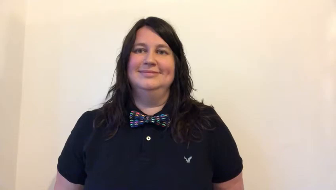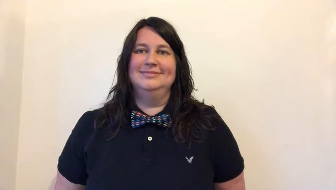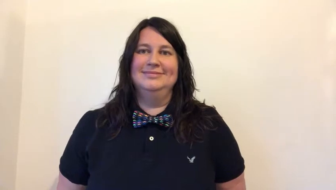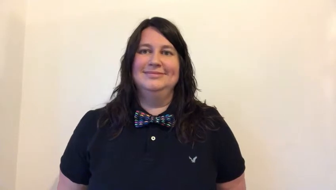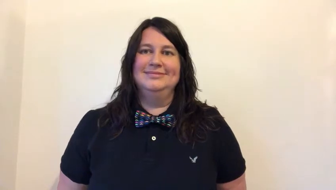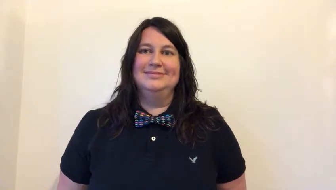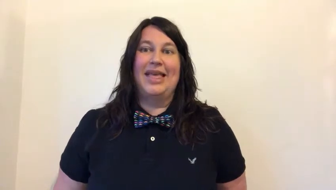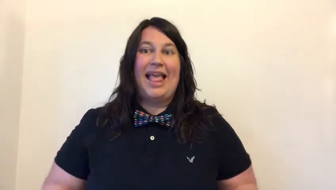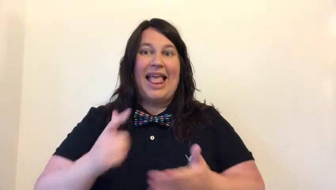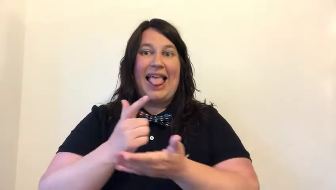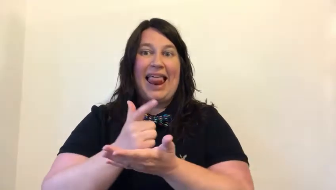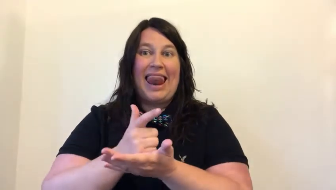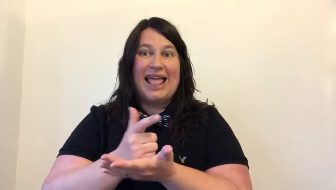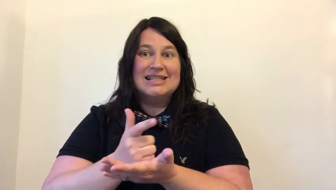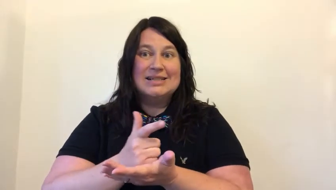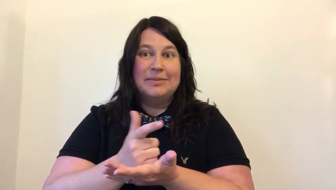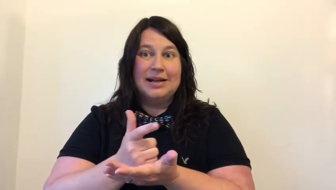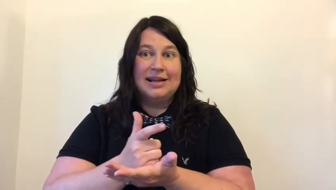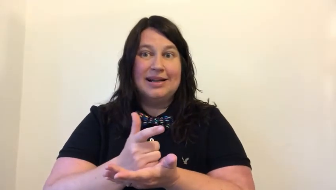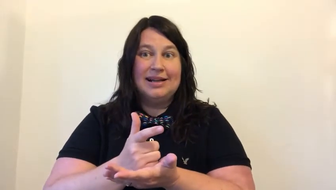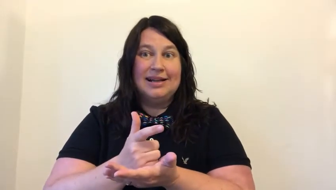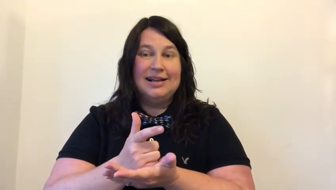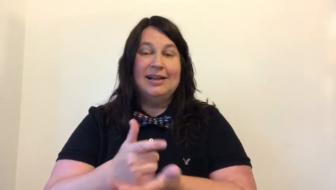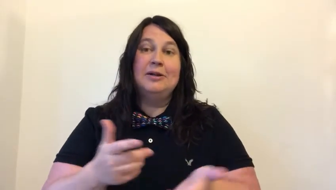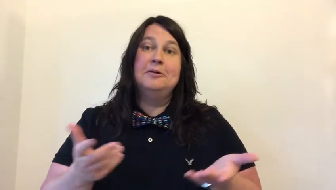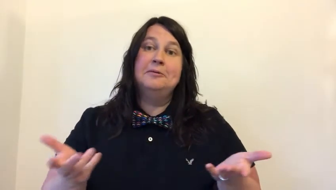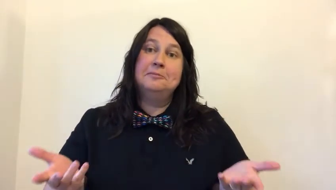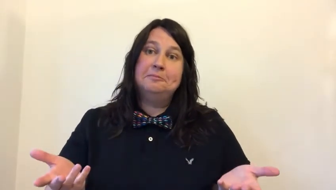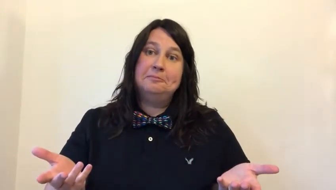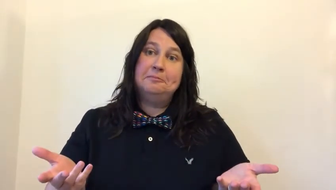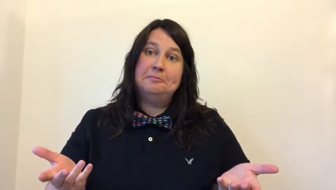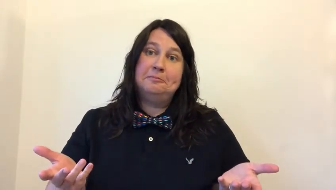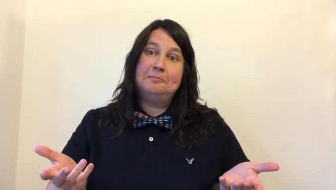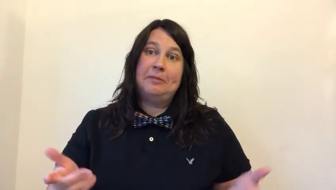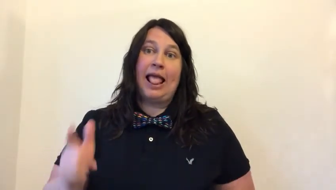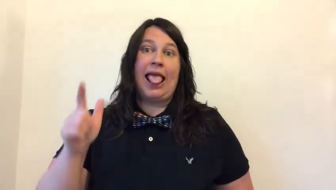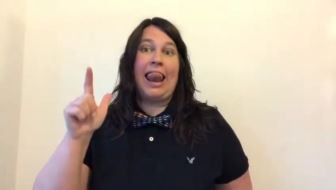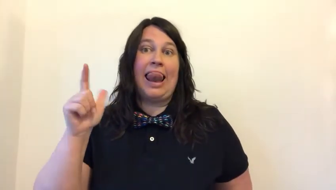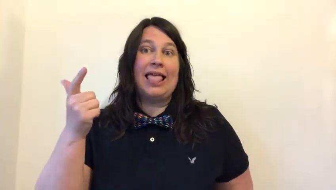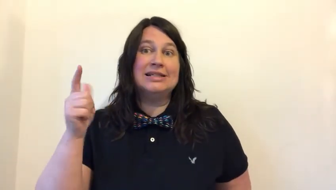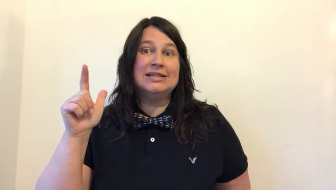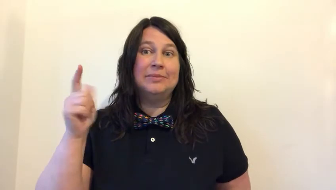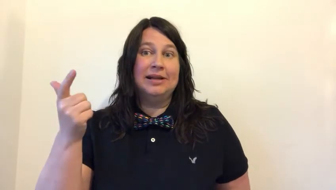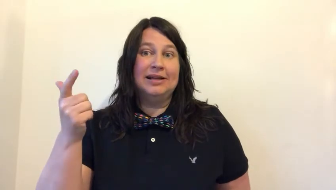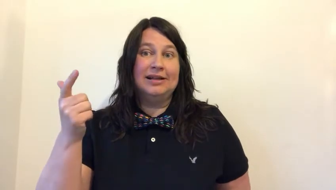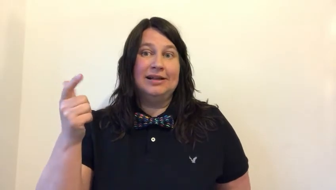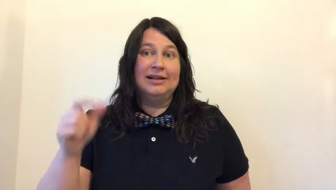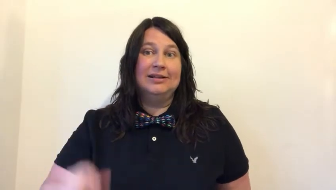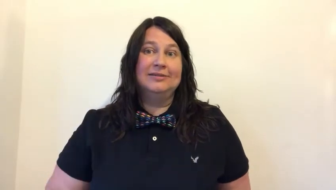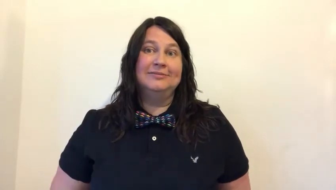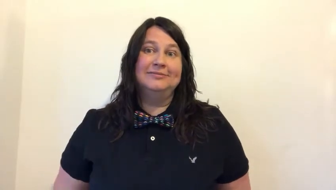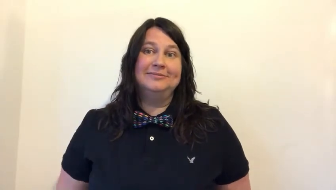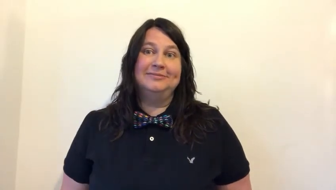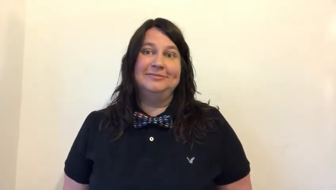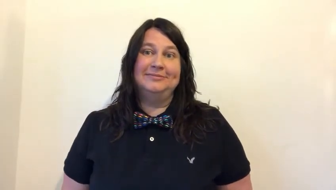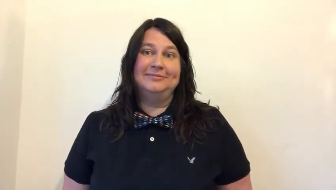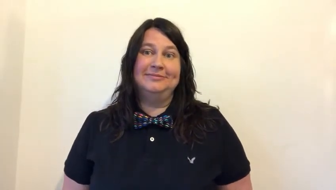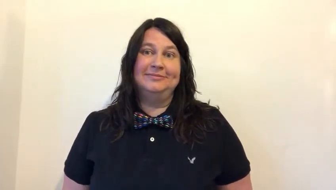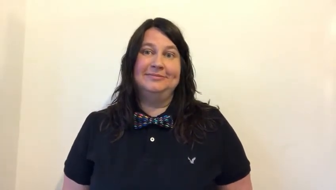Lesbian